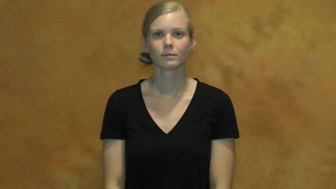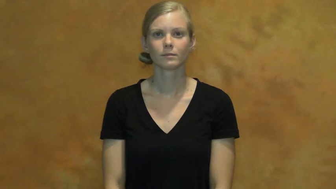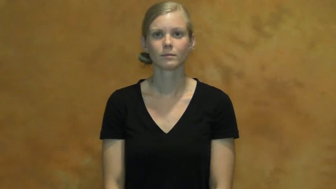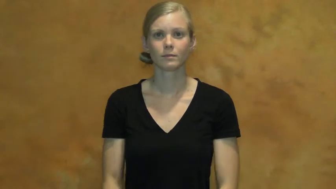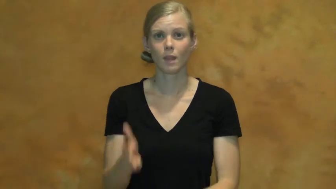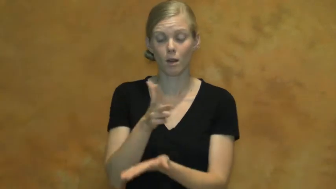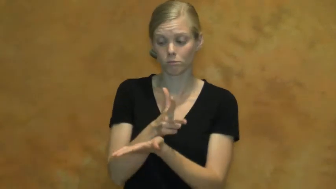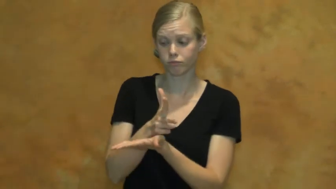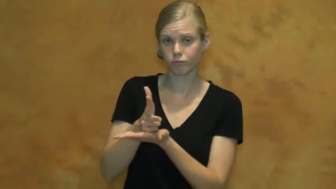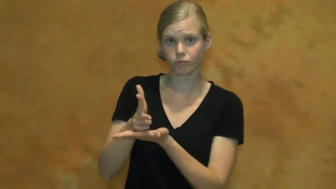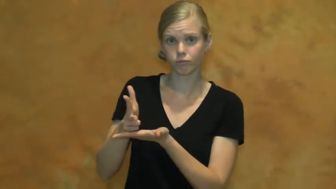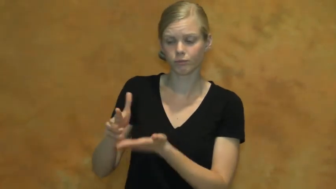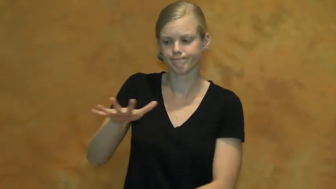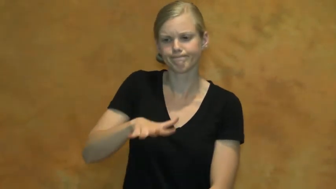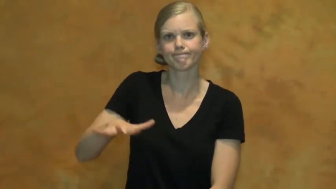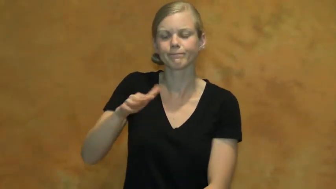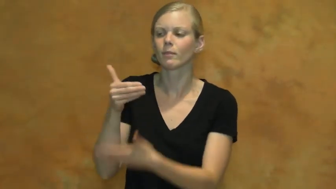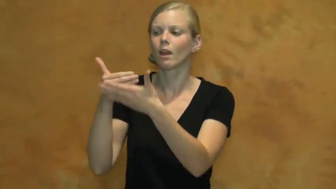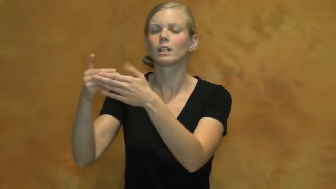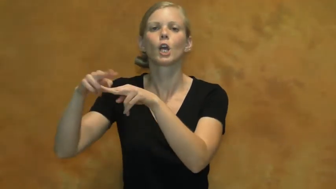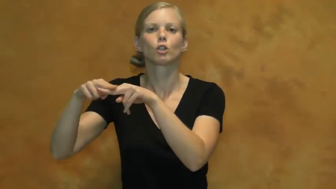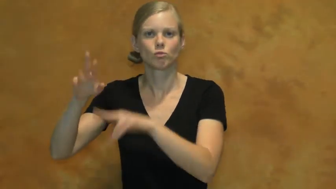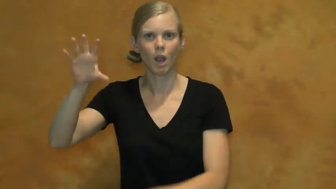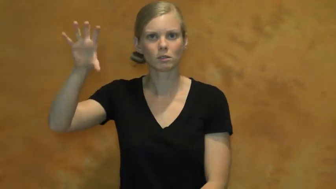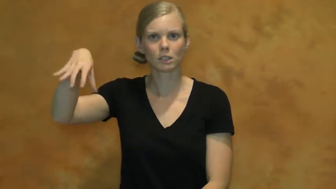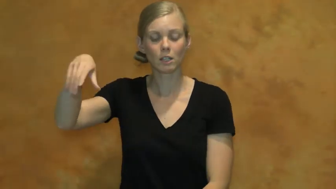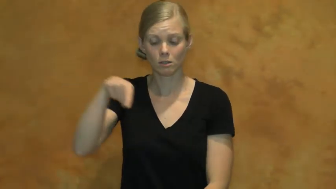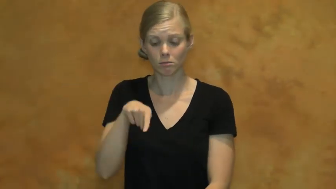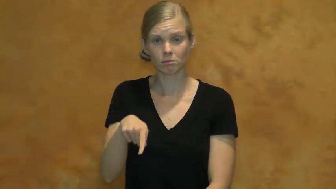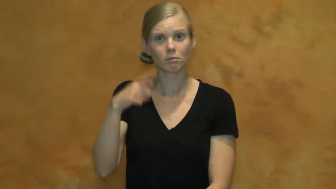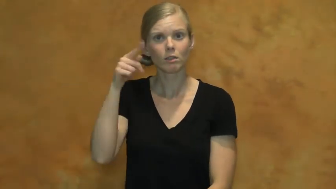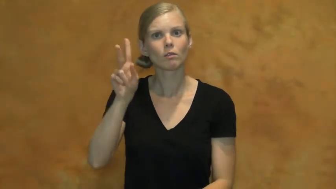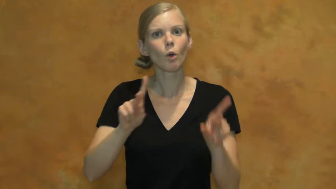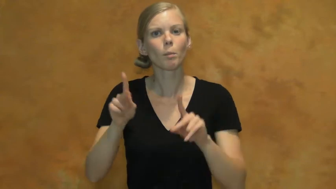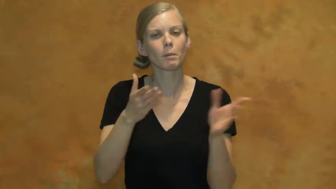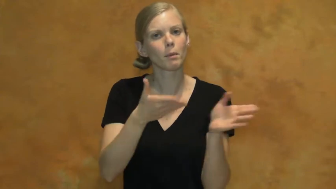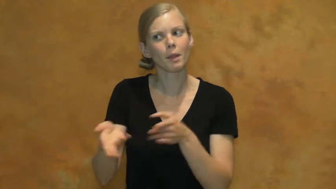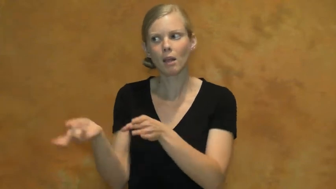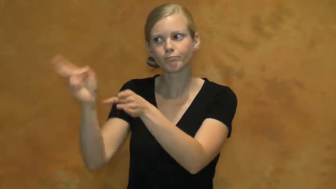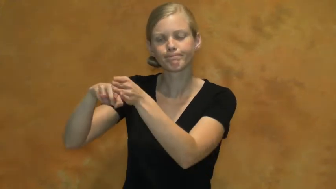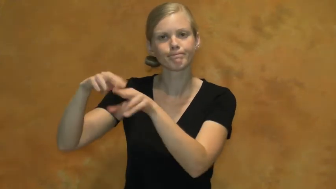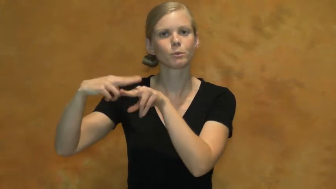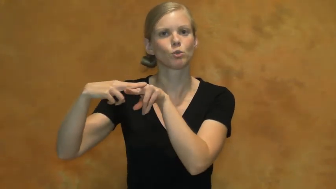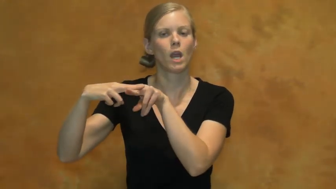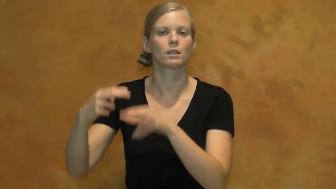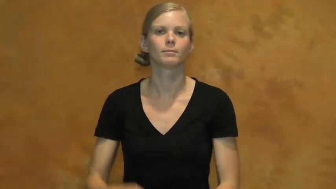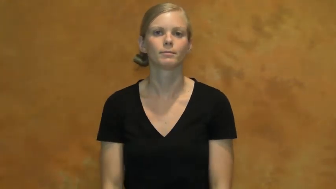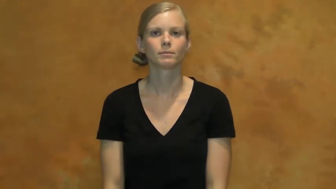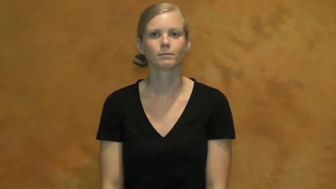park and rail